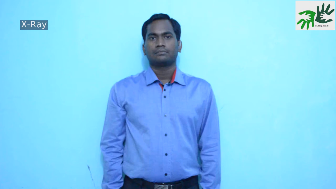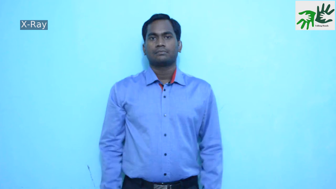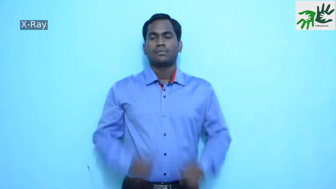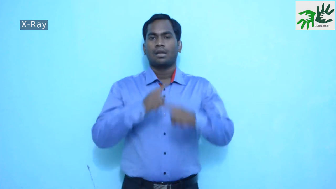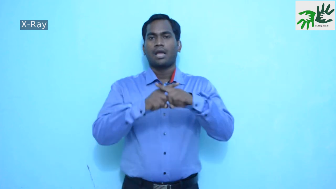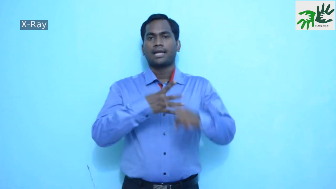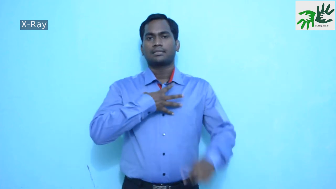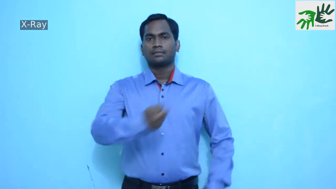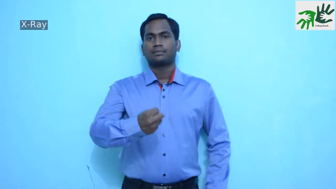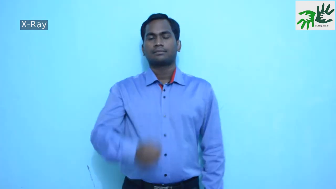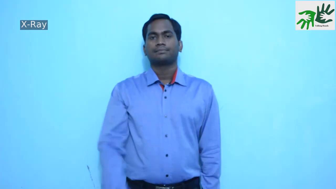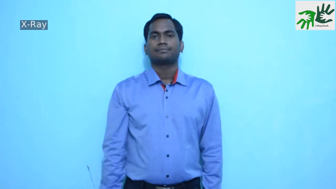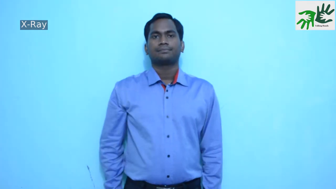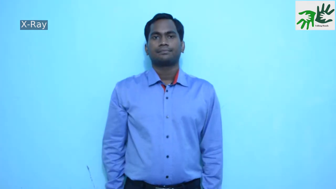X Ray